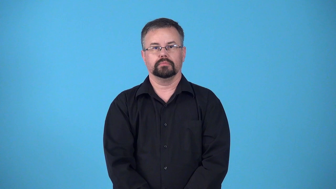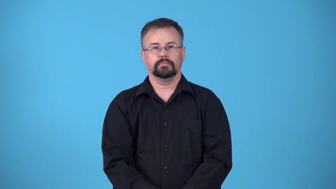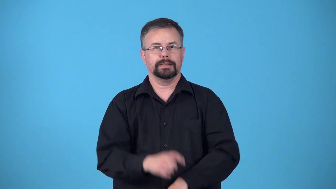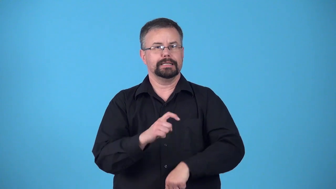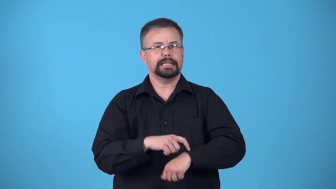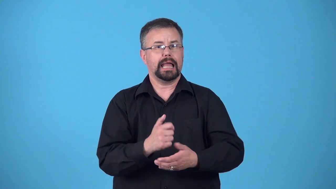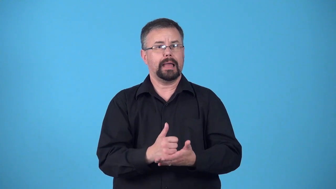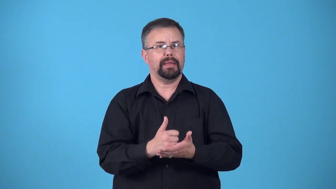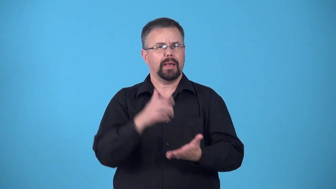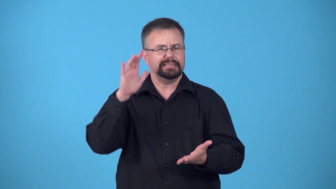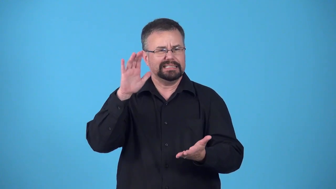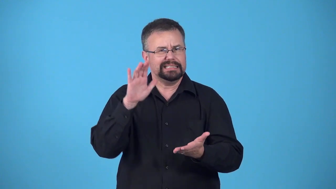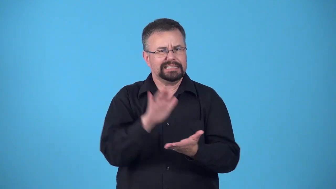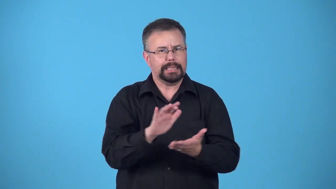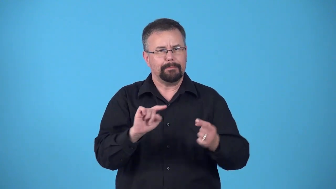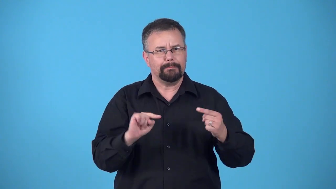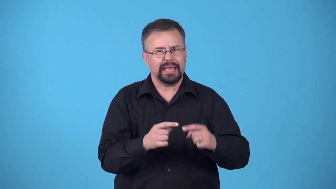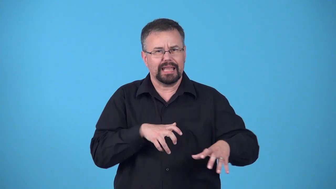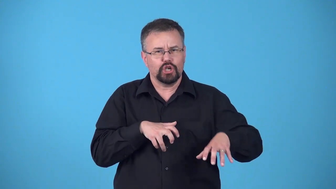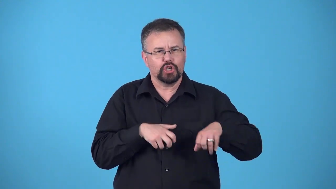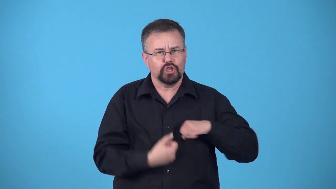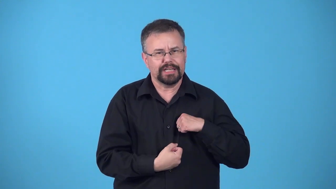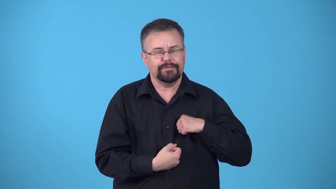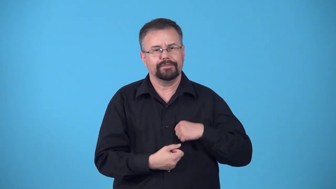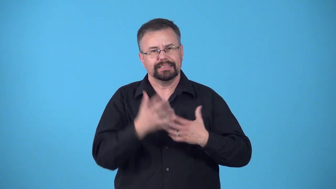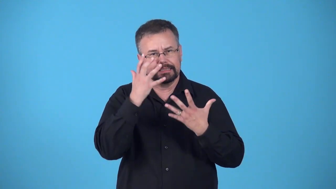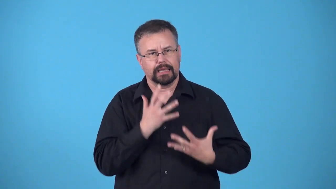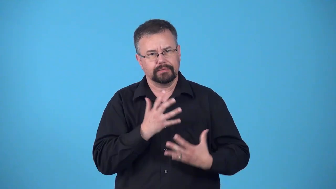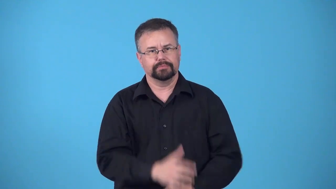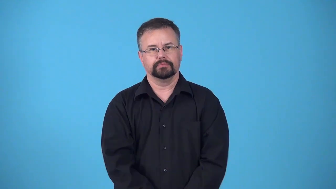time heals all wounds